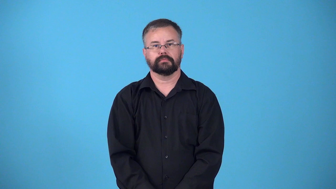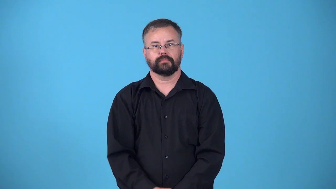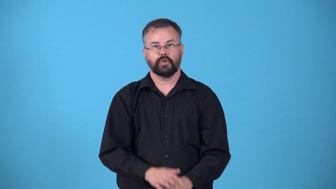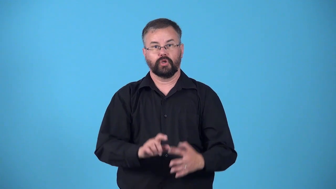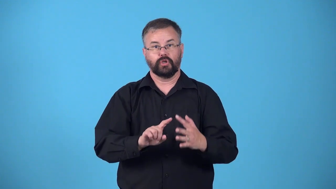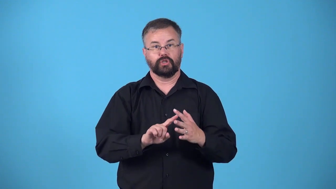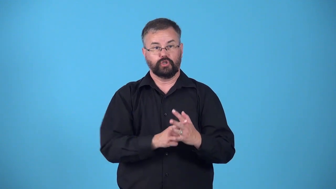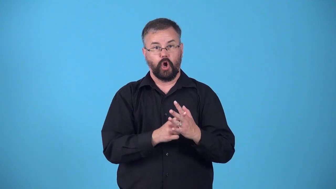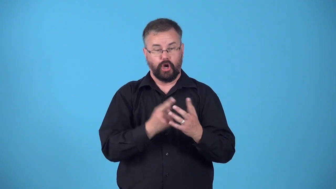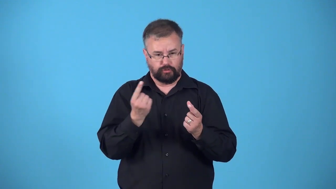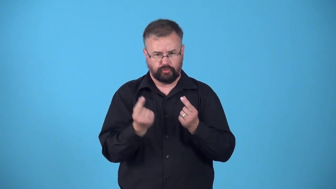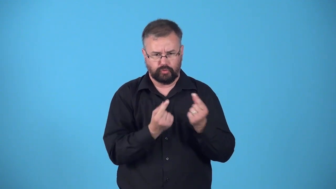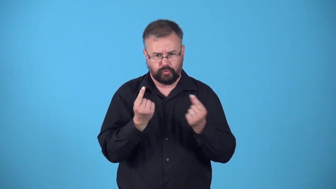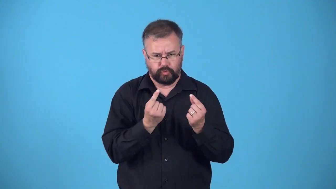enter